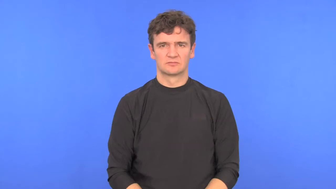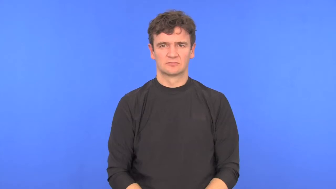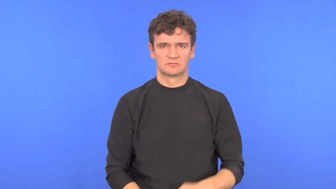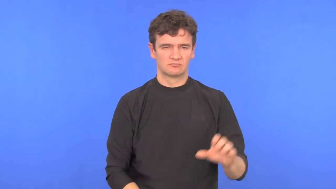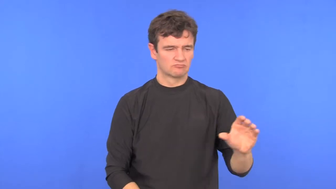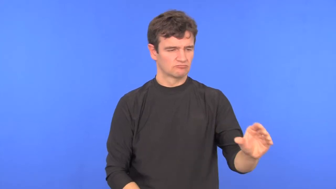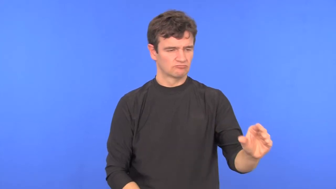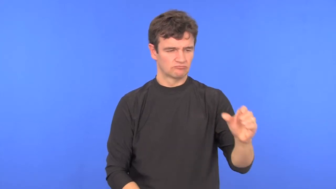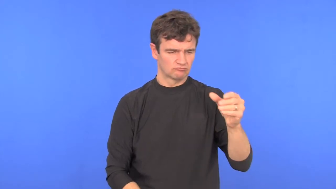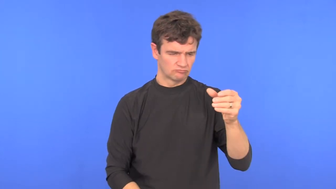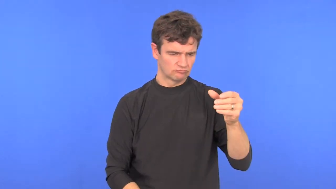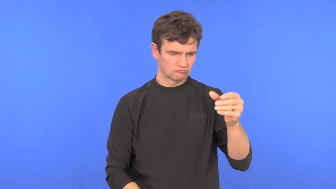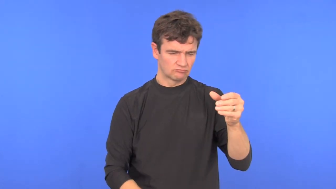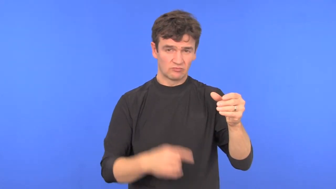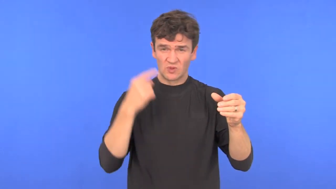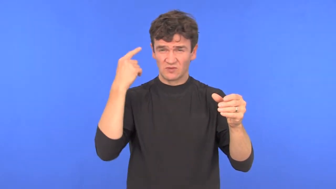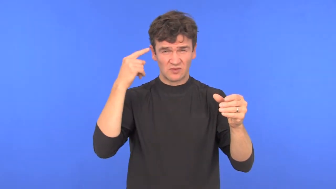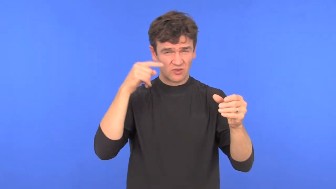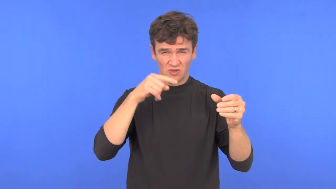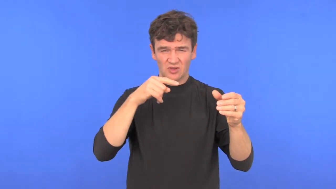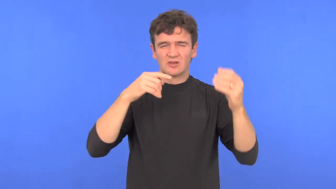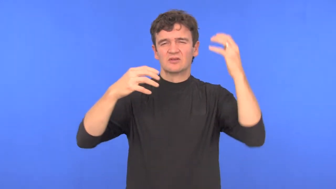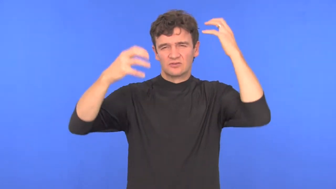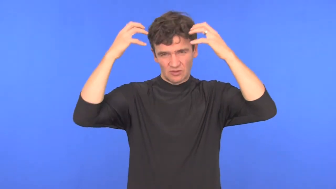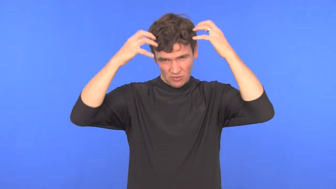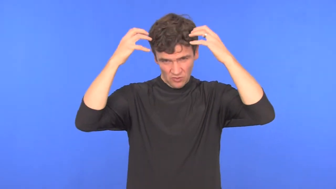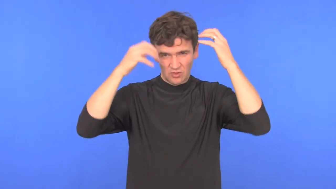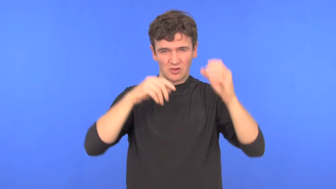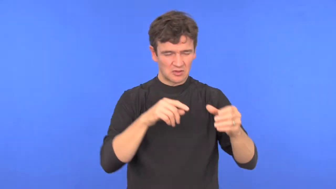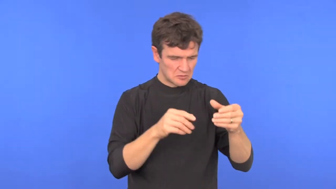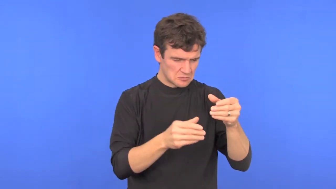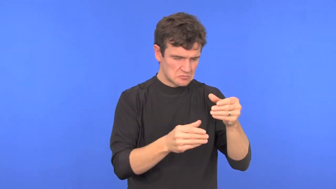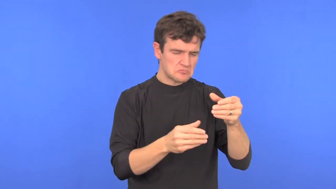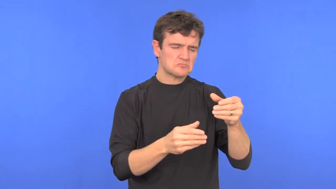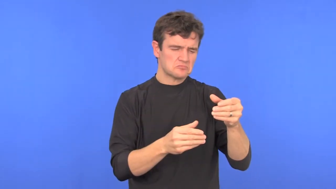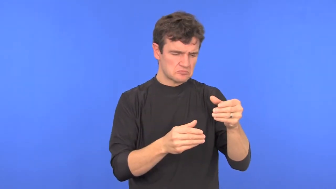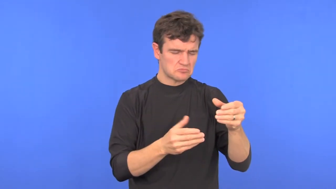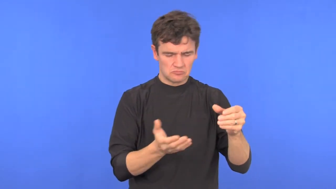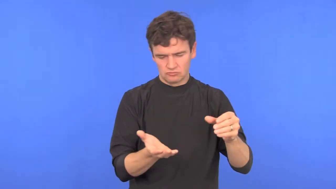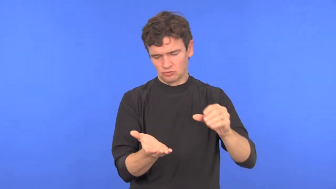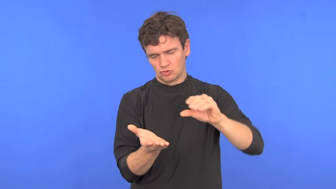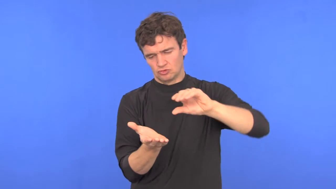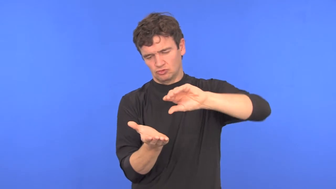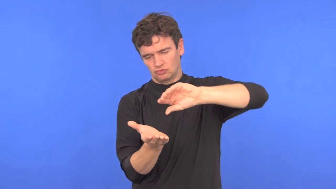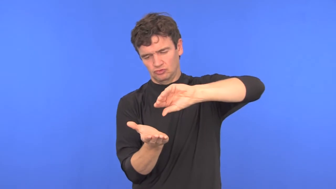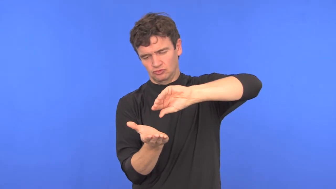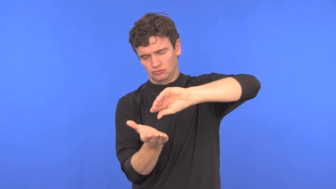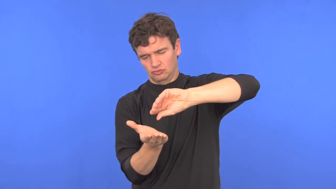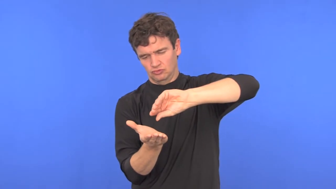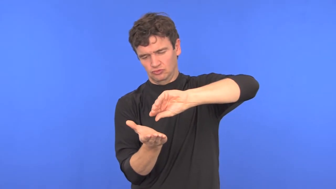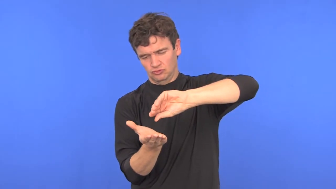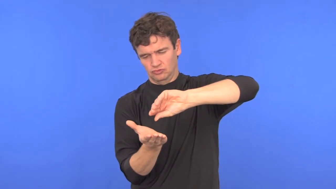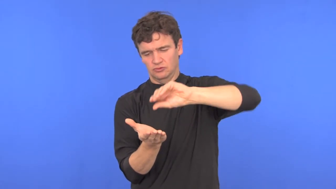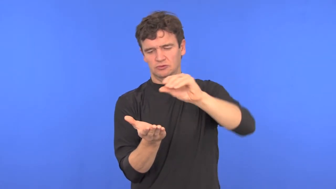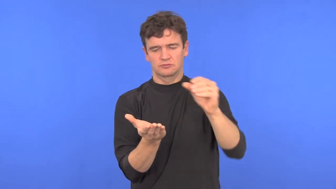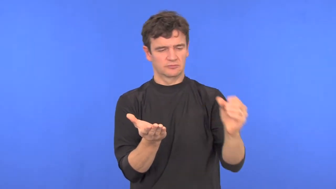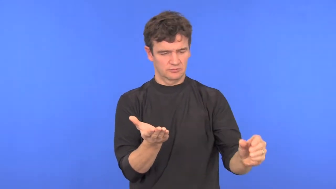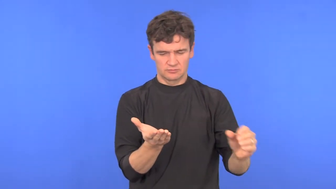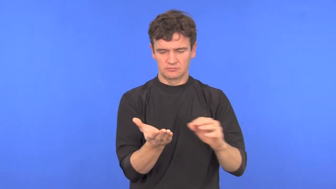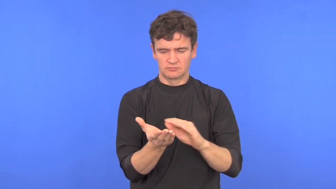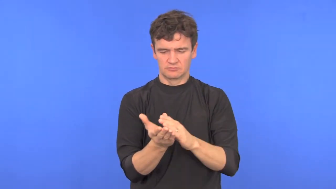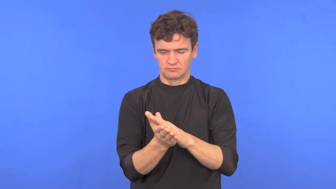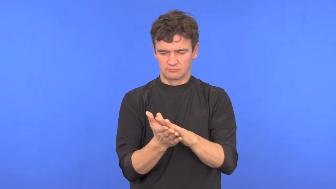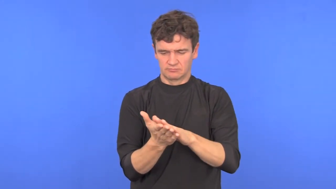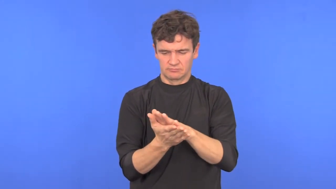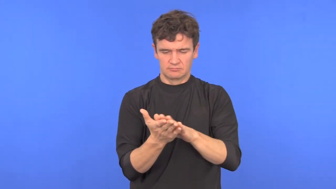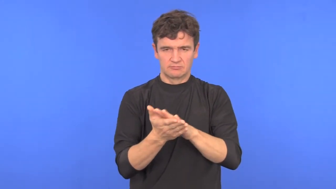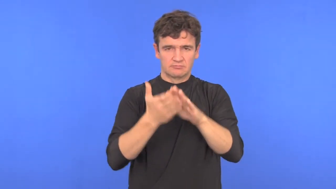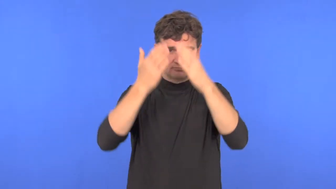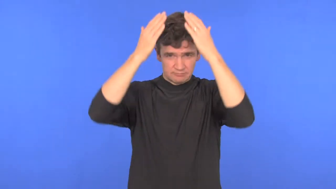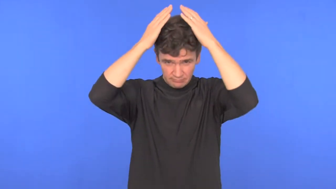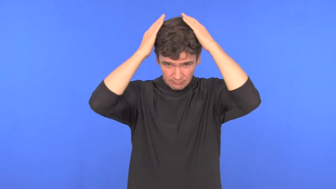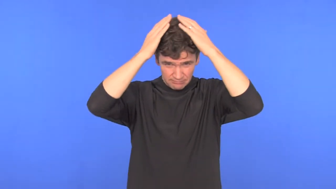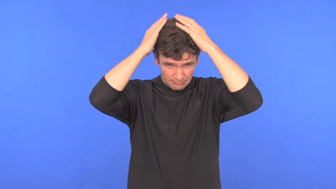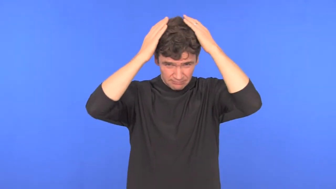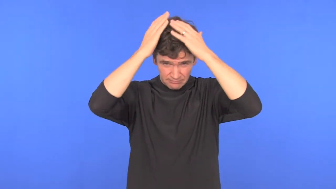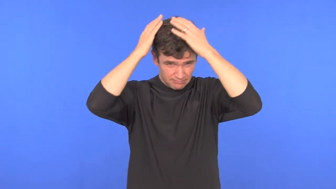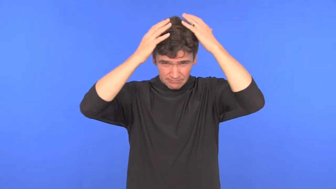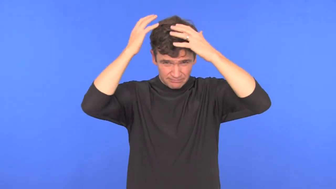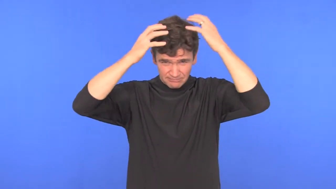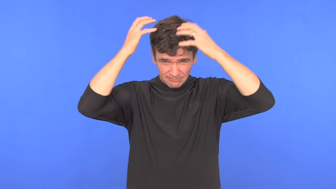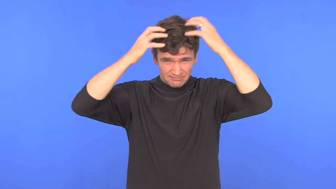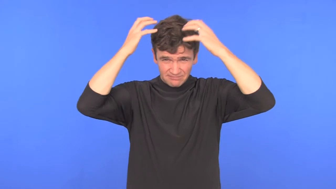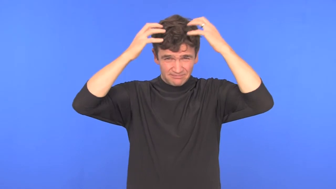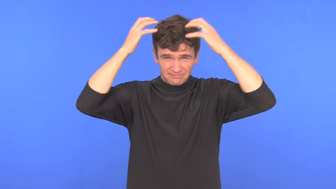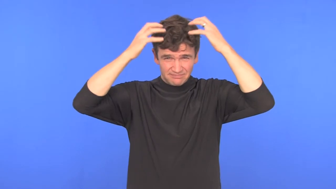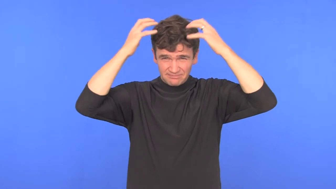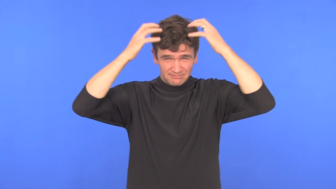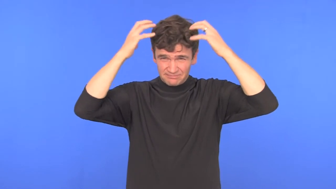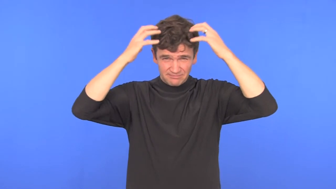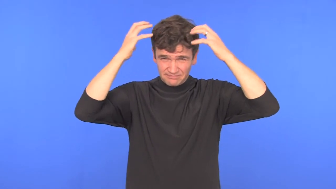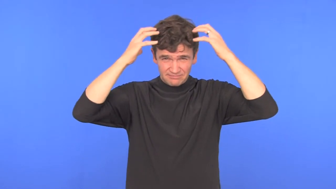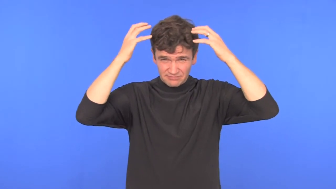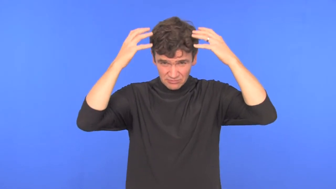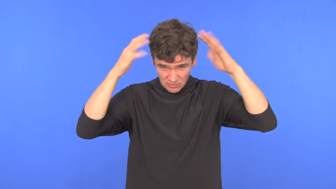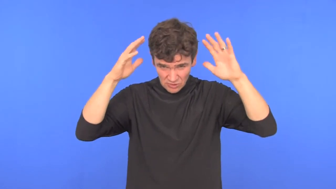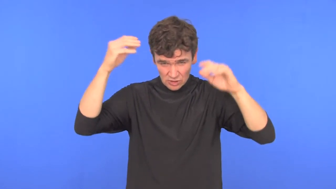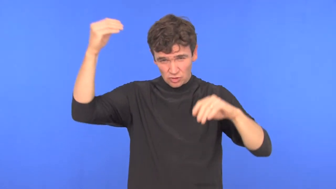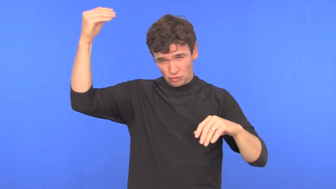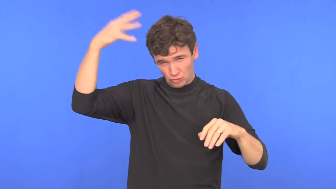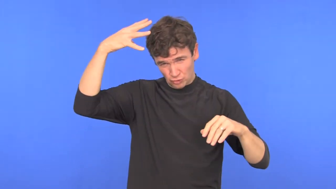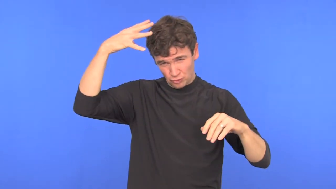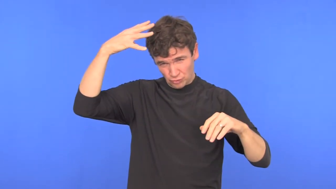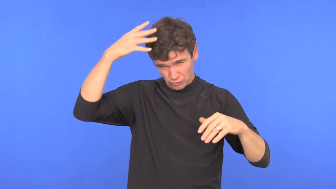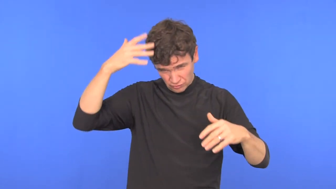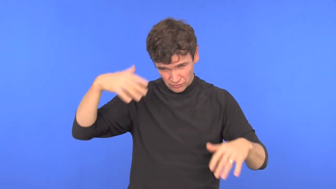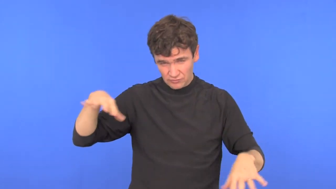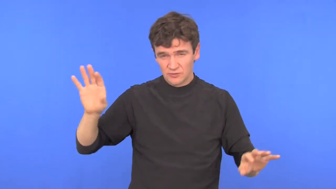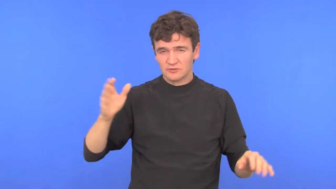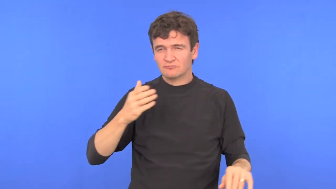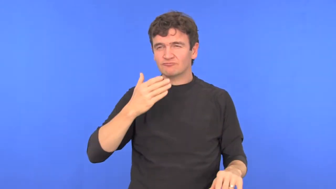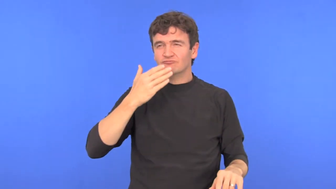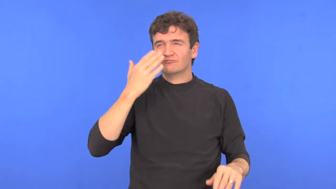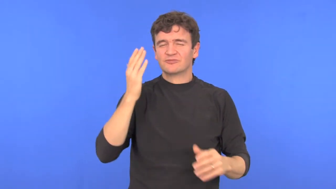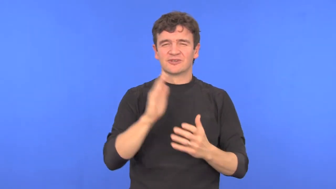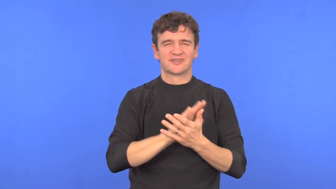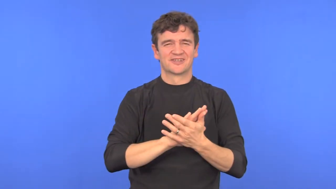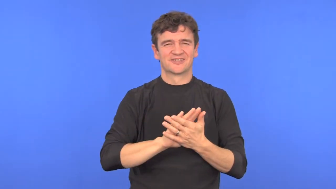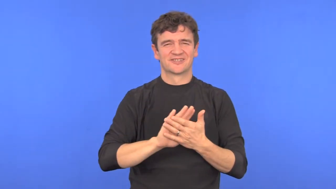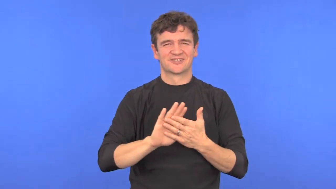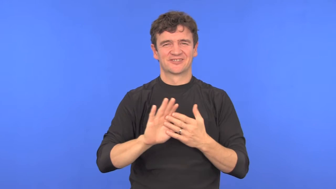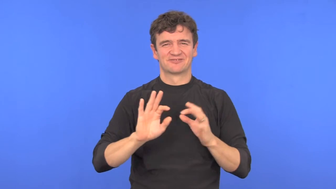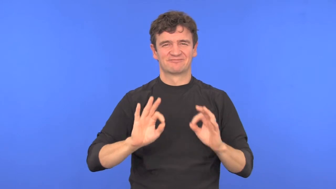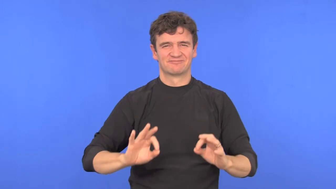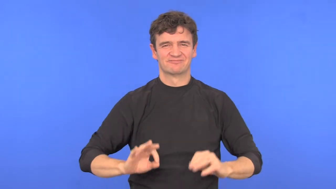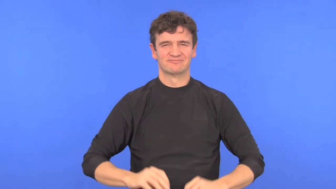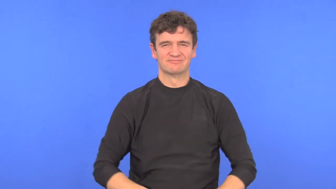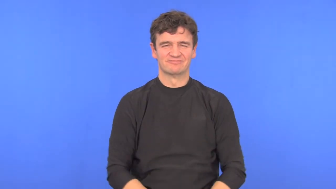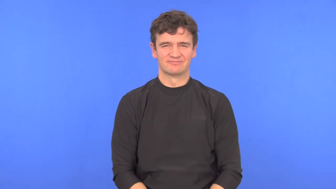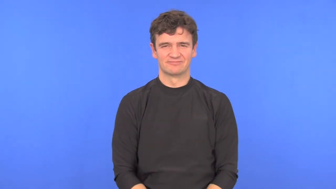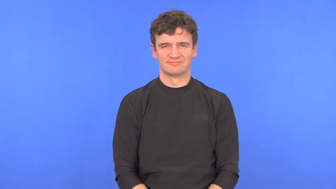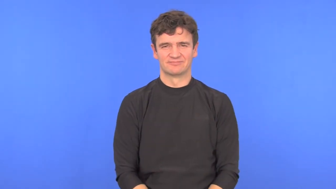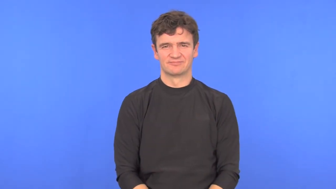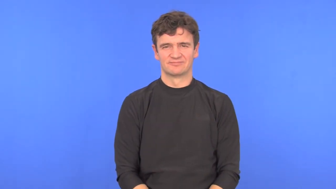APPLY